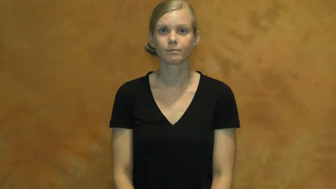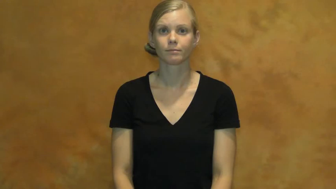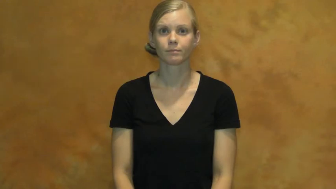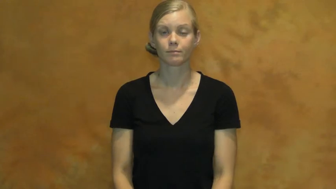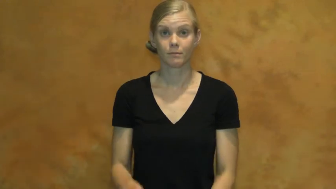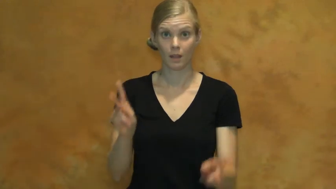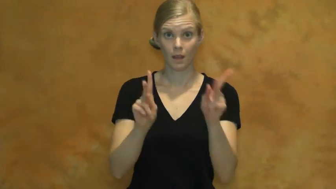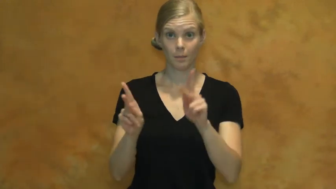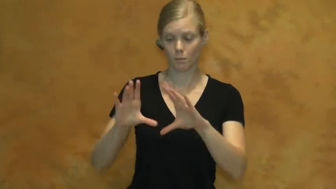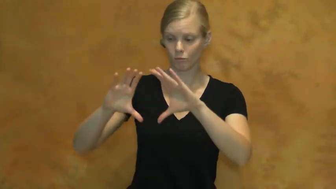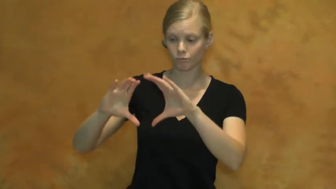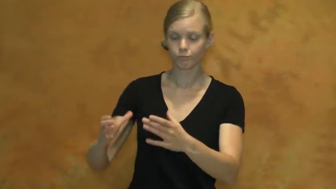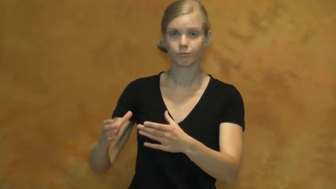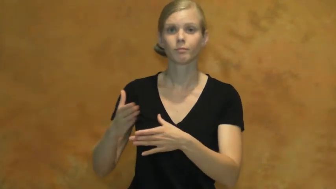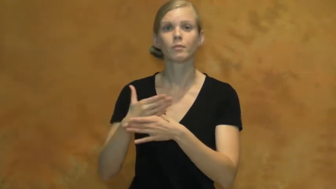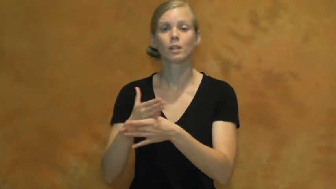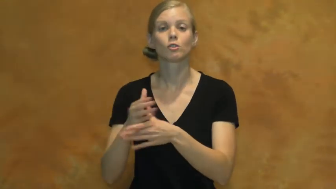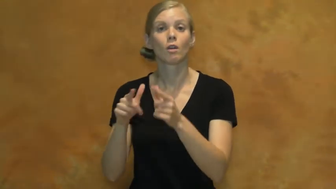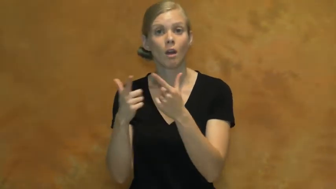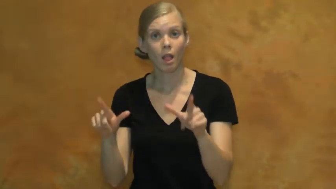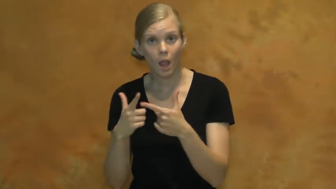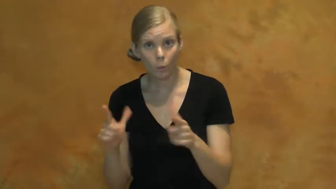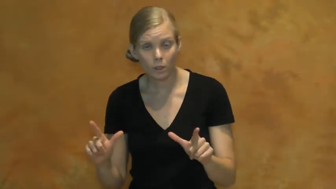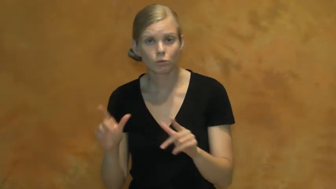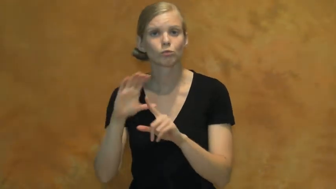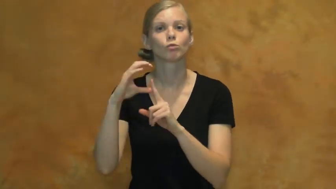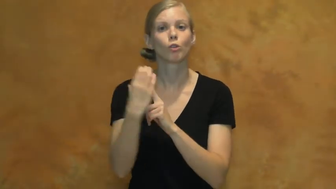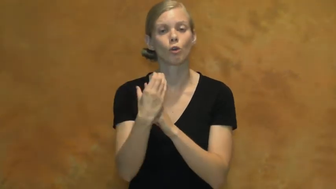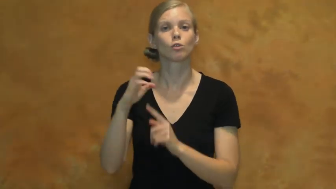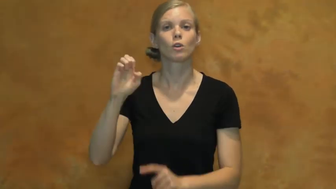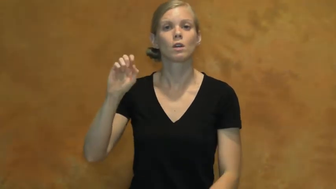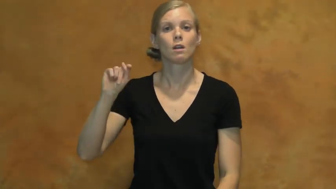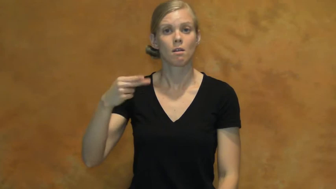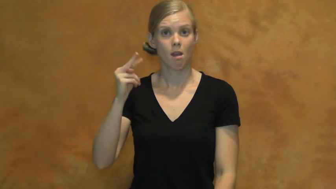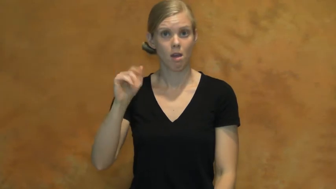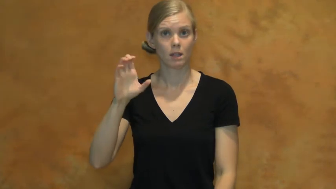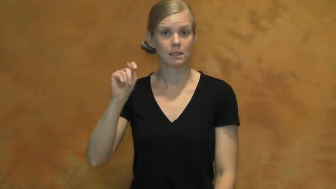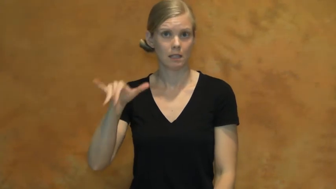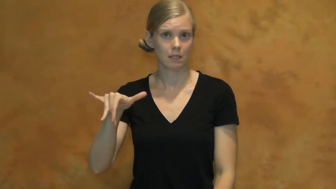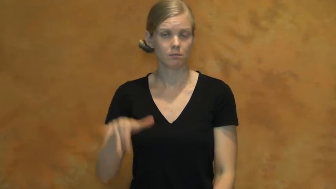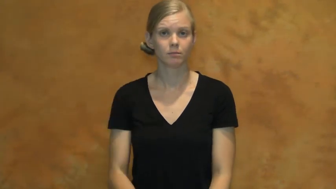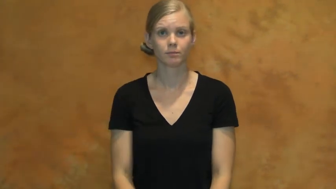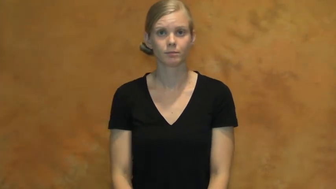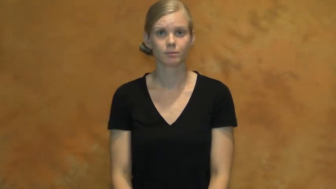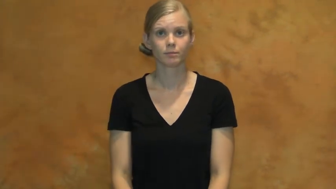nation